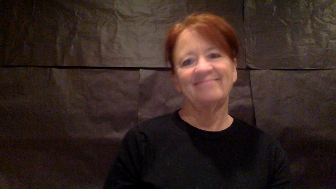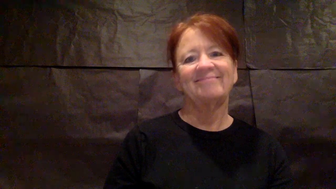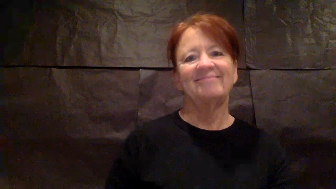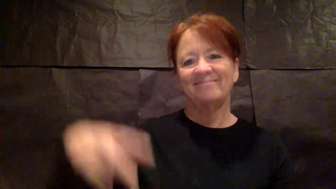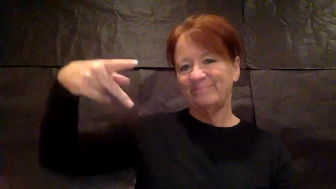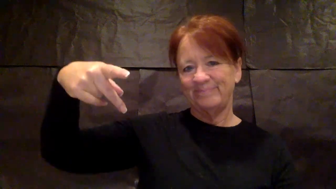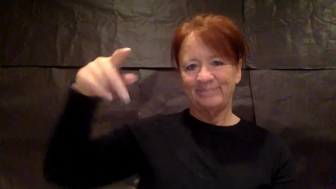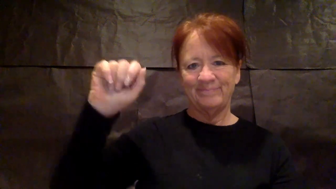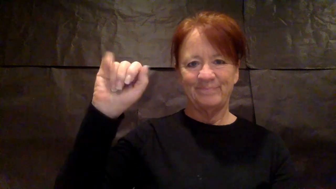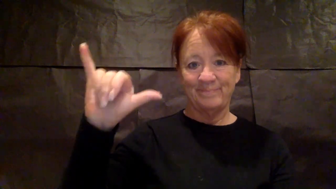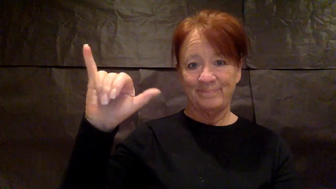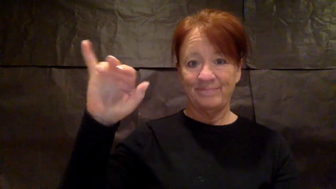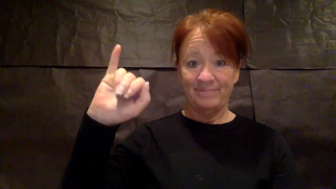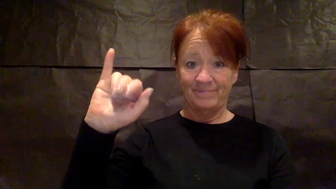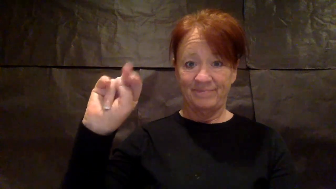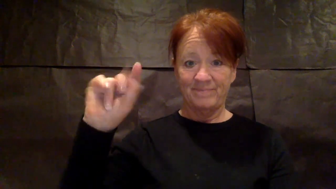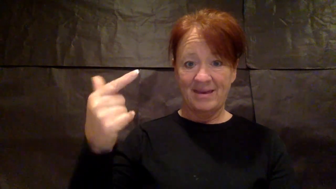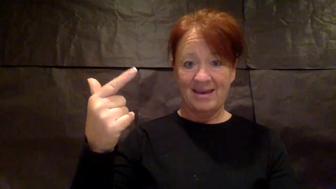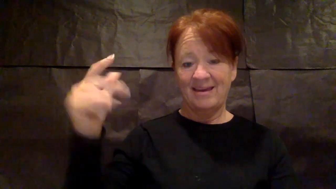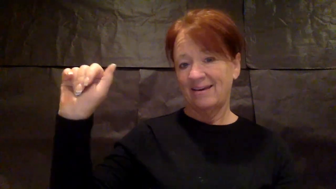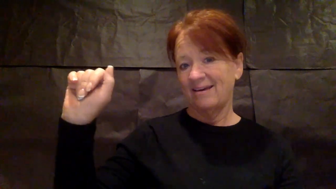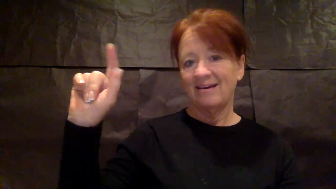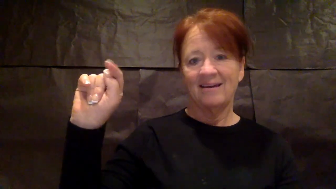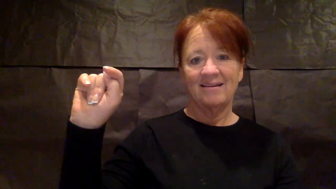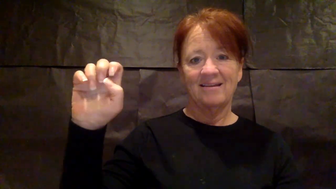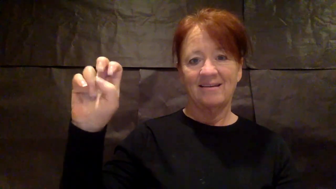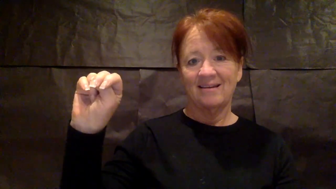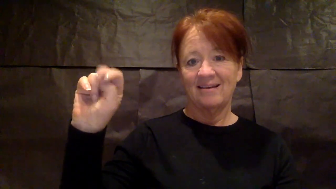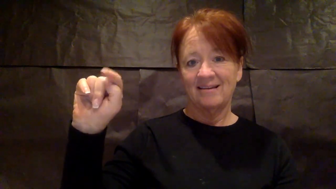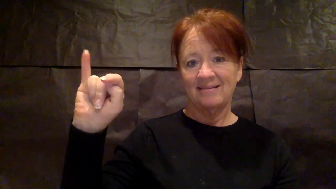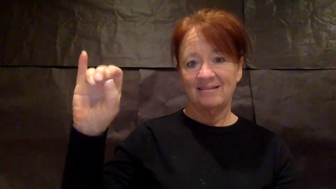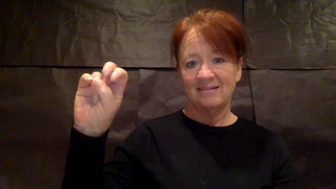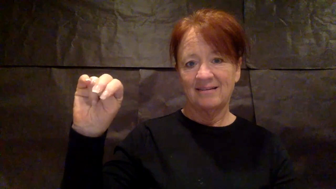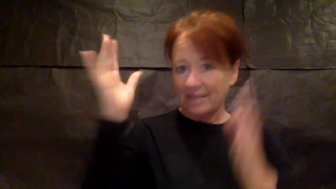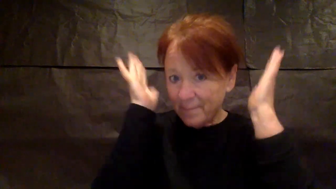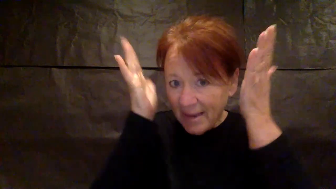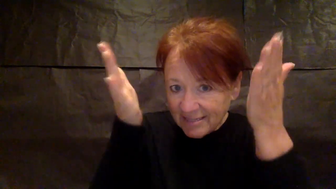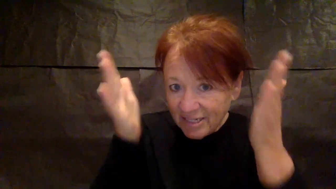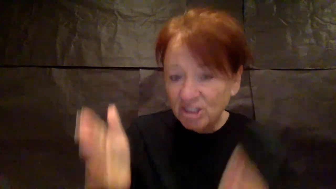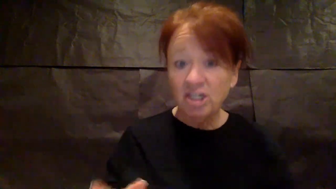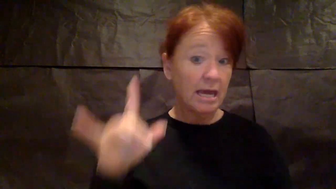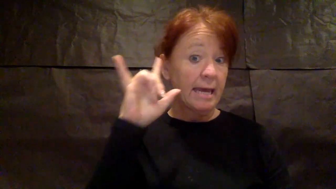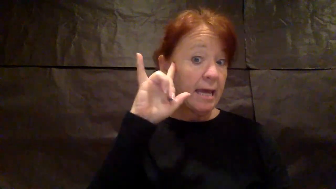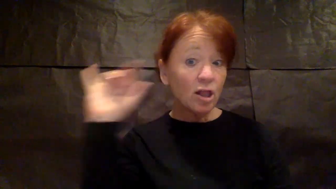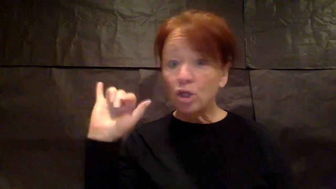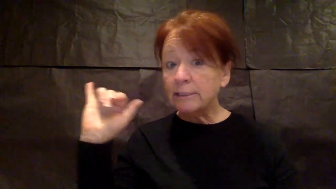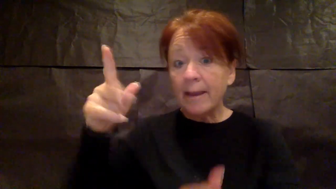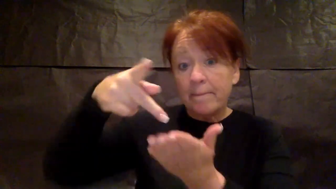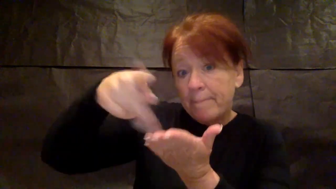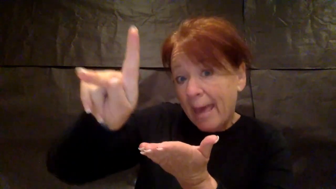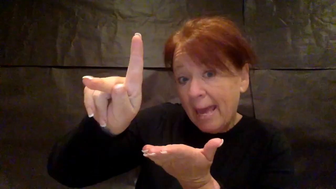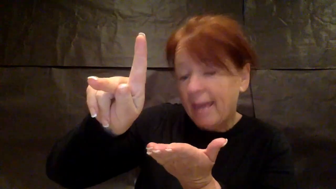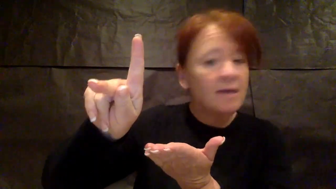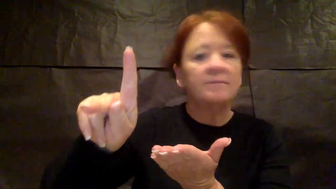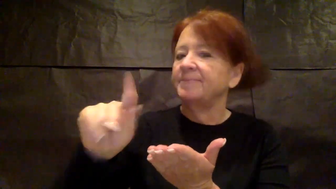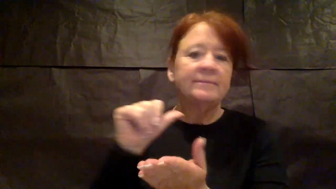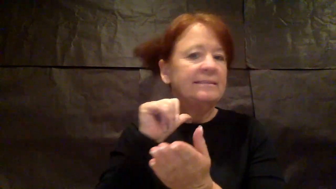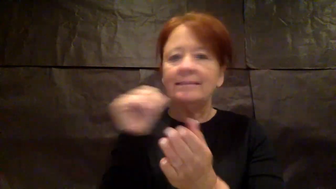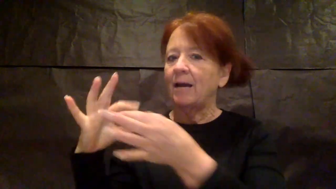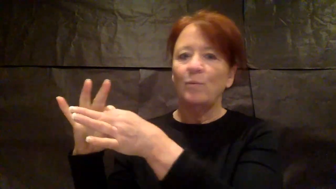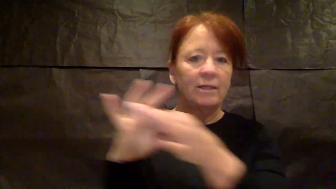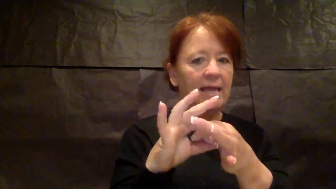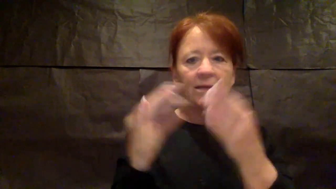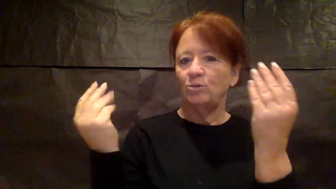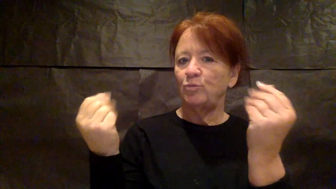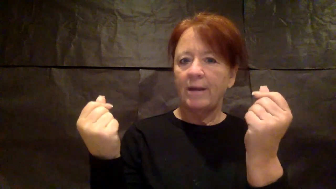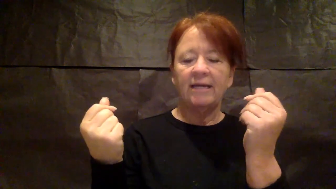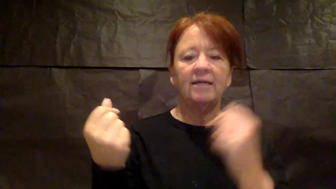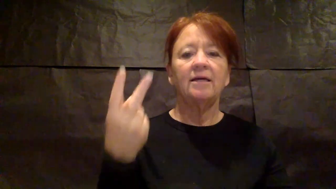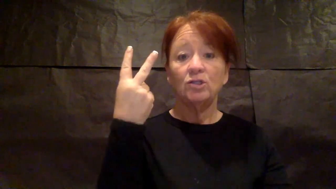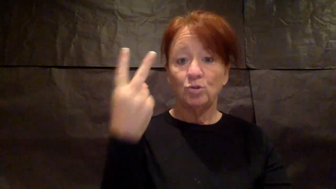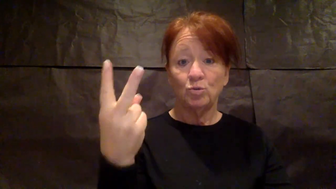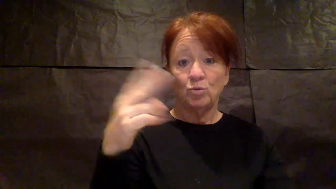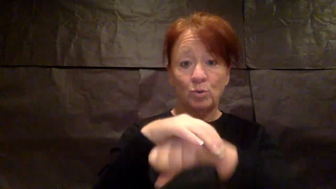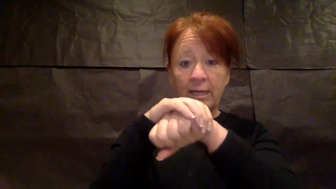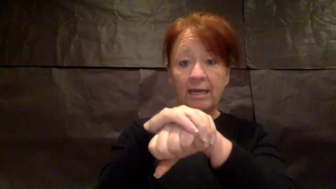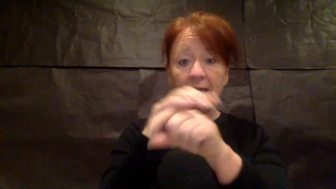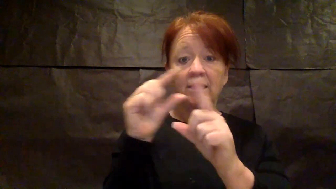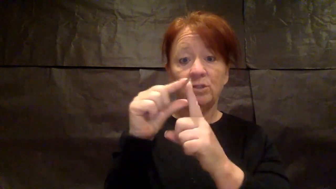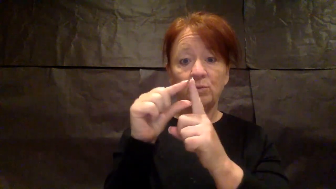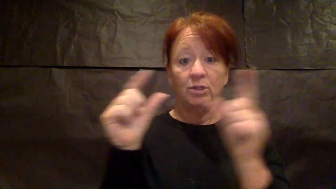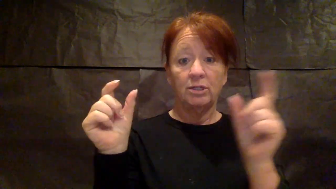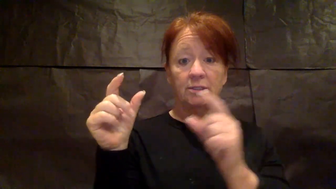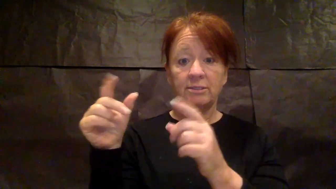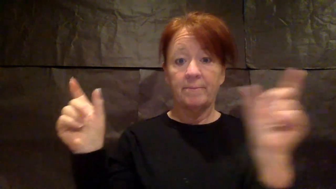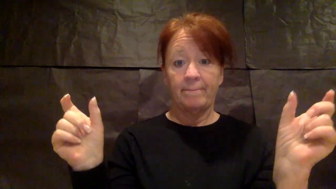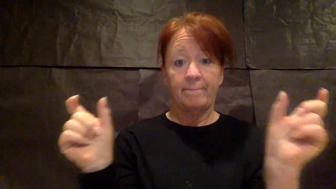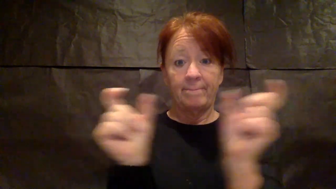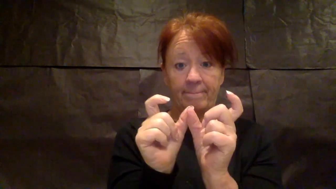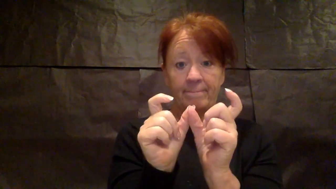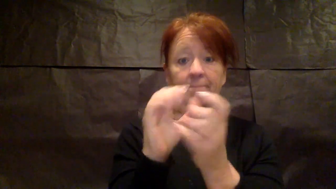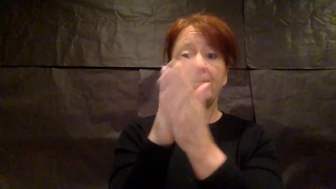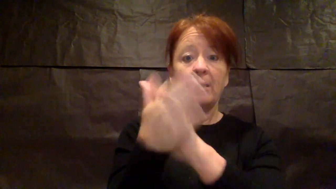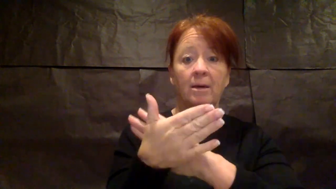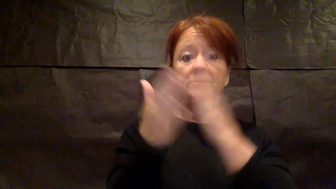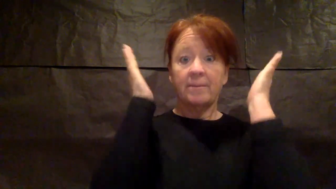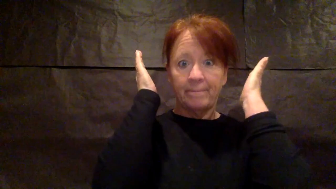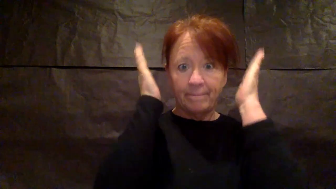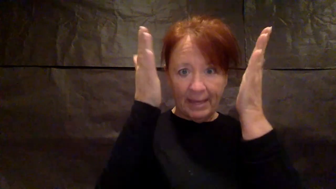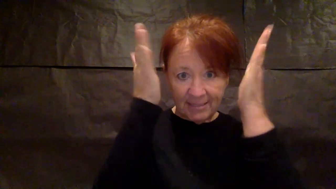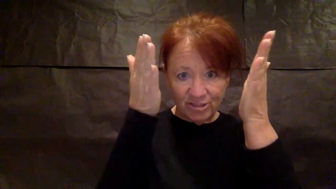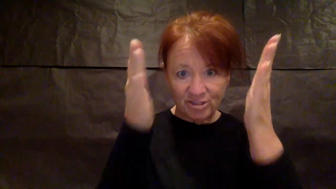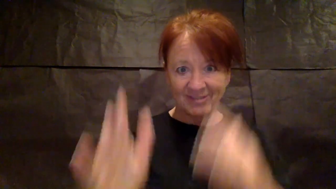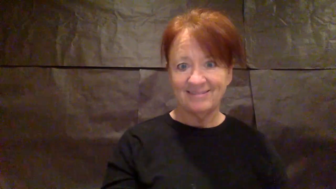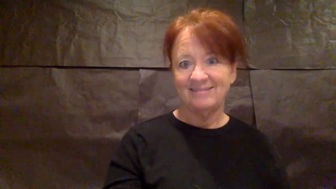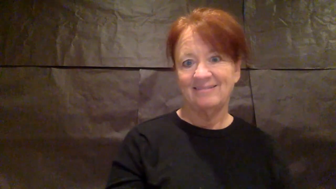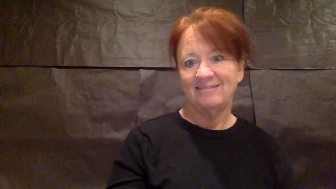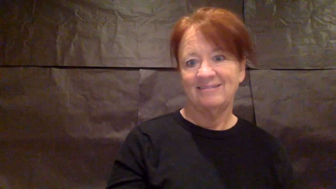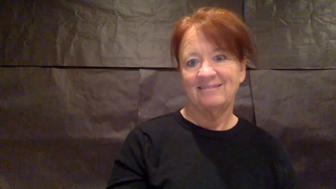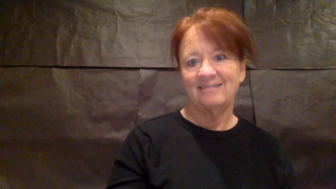paying attention